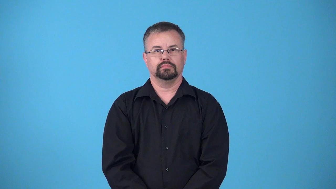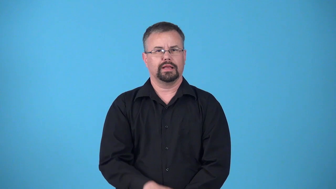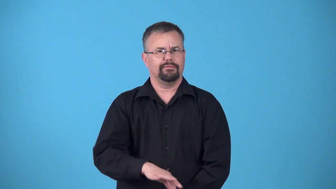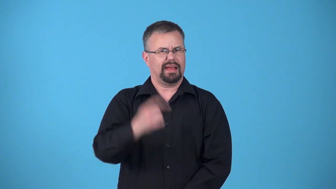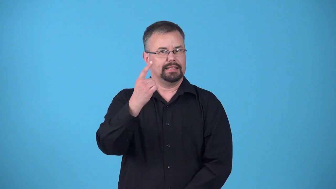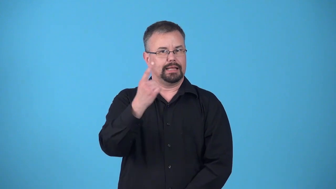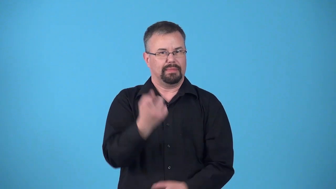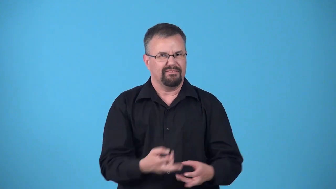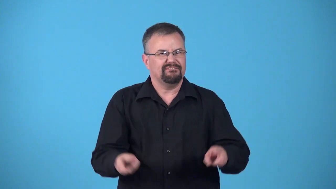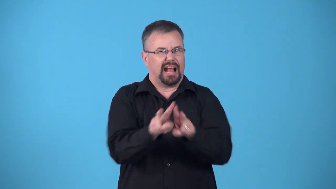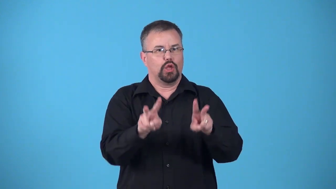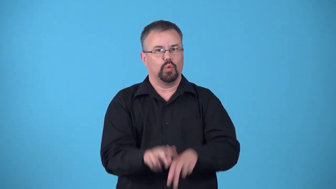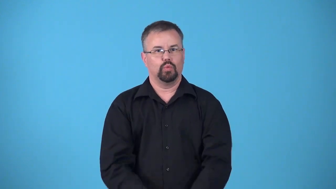hit pay dirt